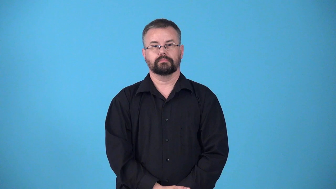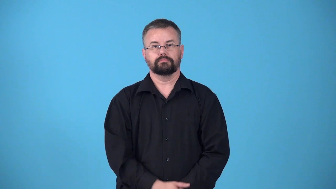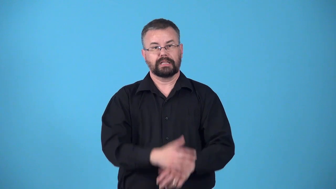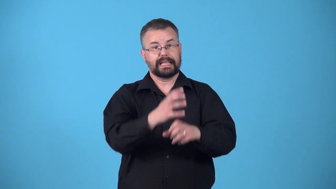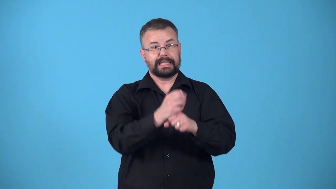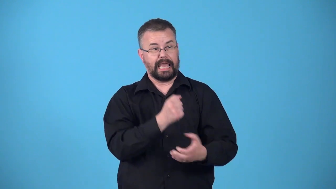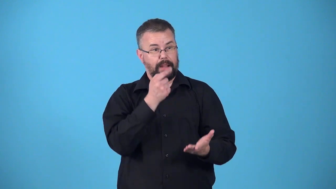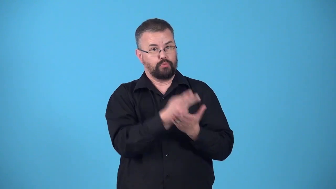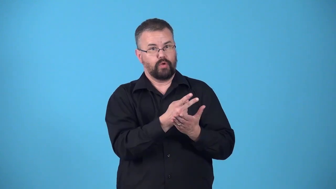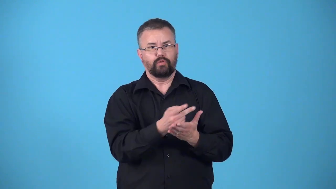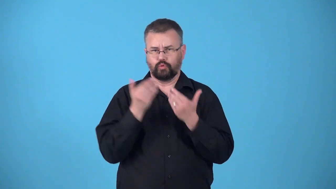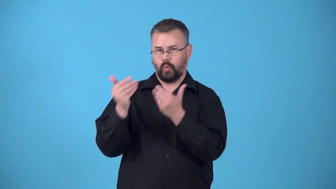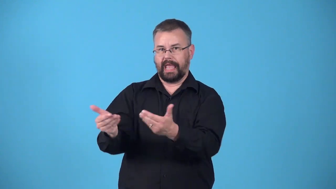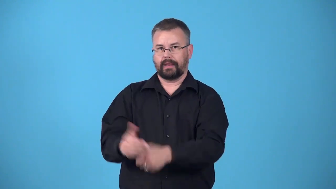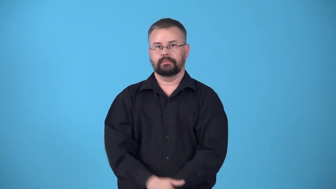get the green light, get the nod